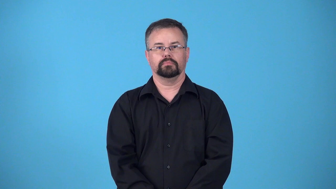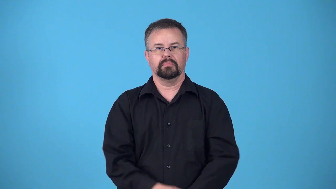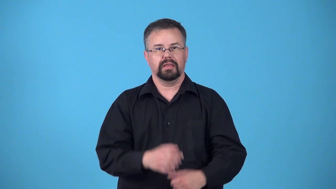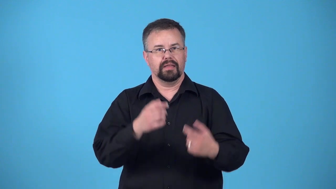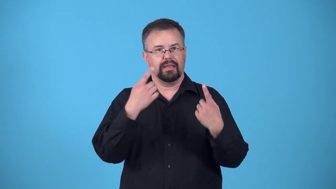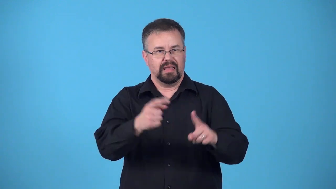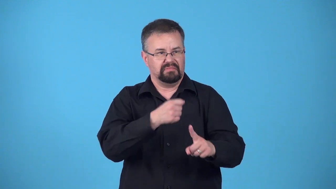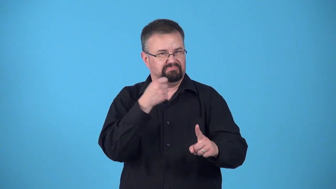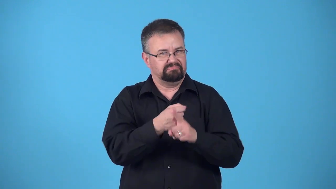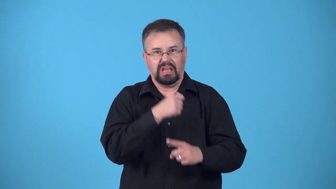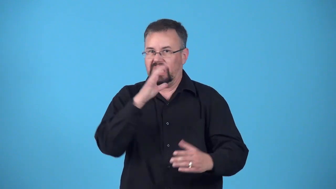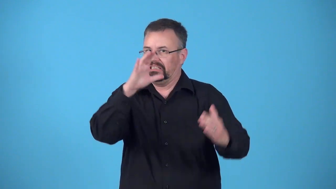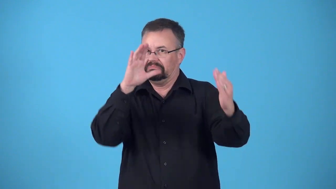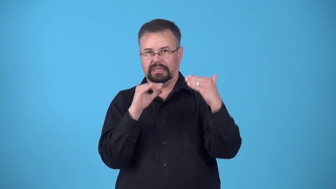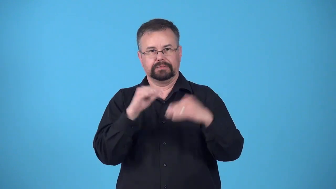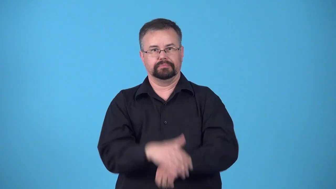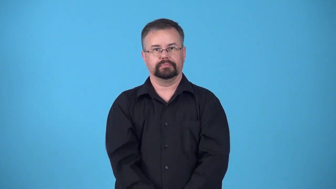twist of fate